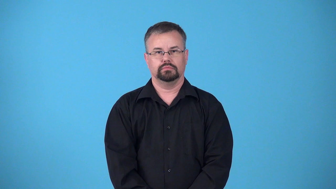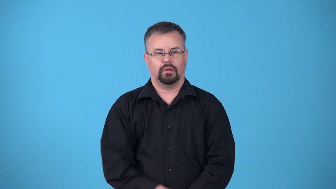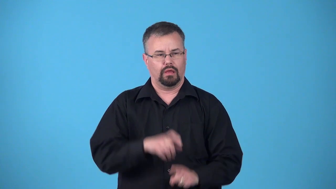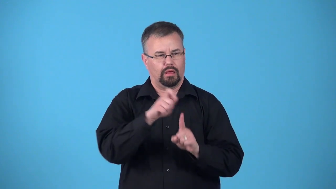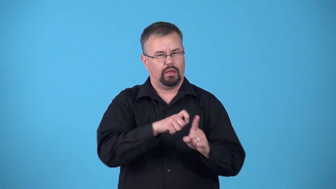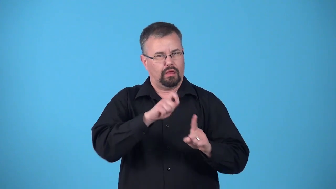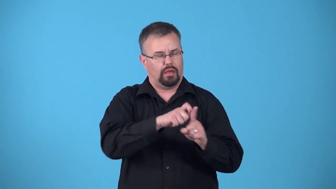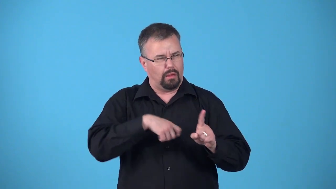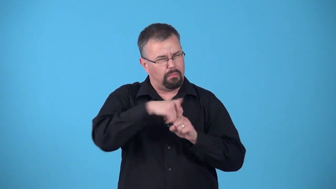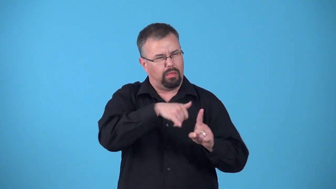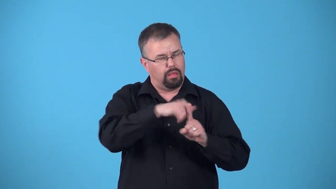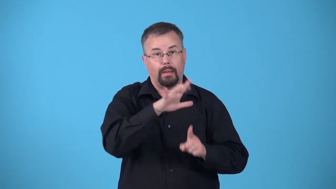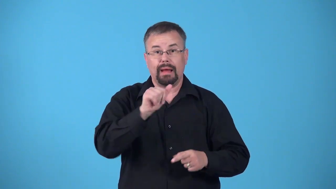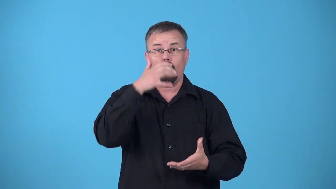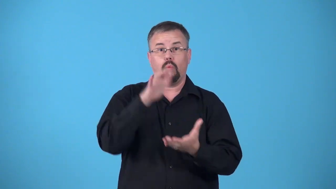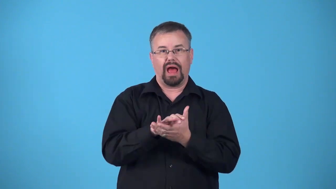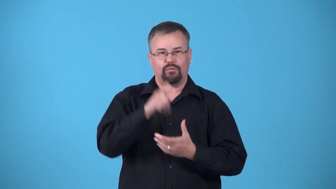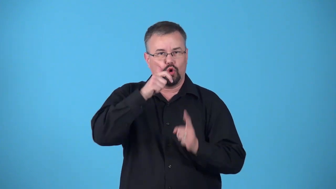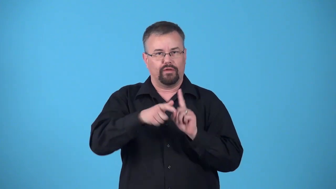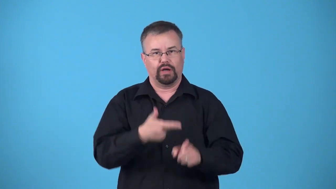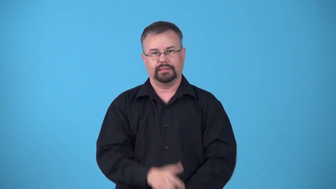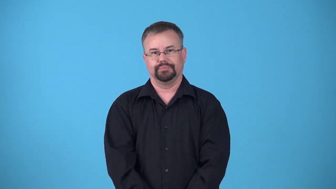henpecked